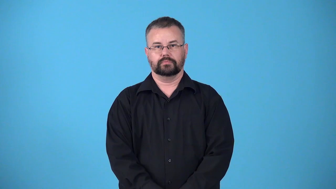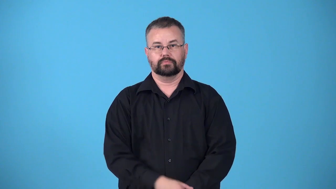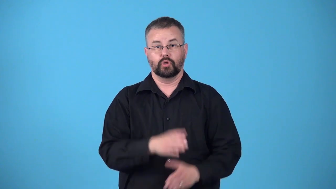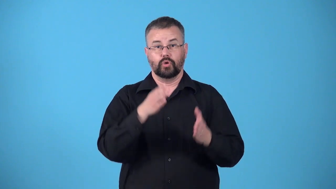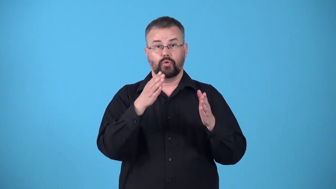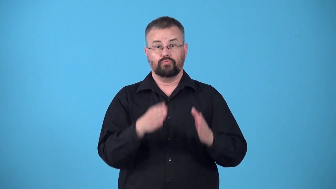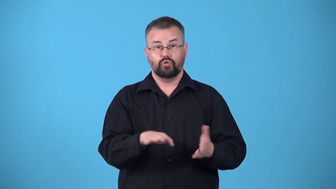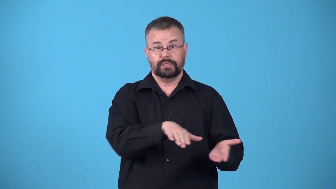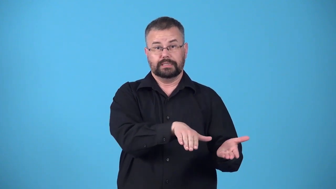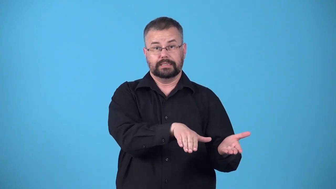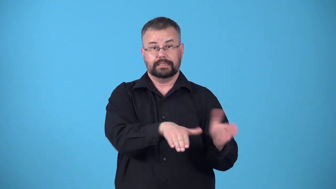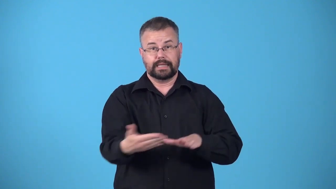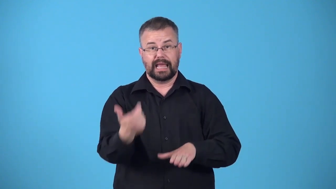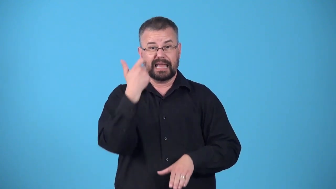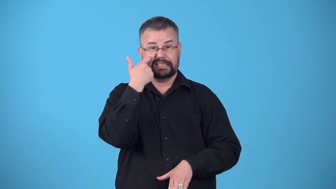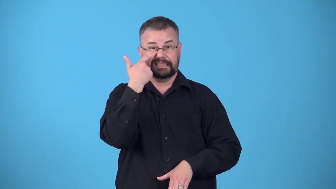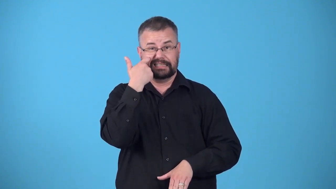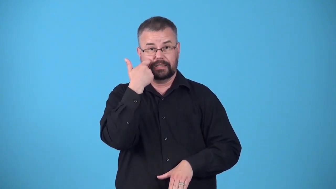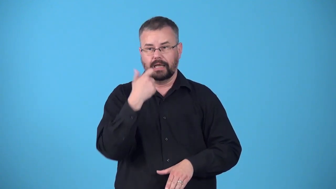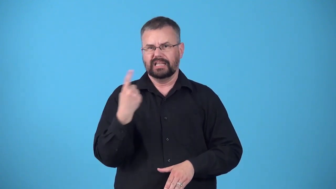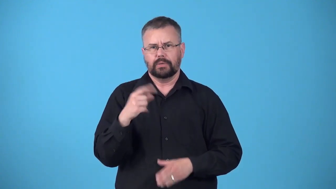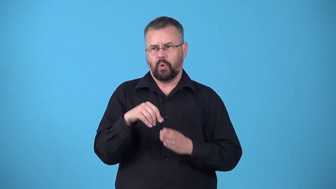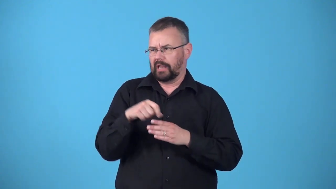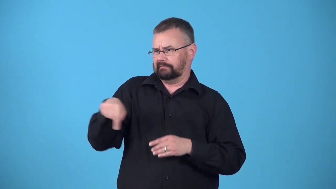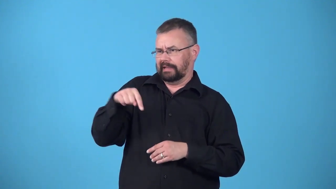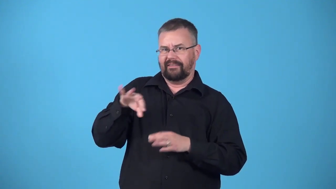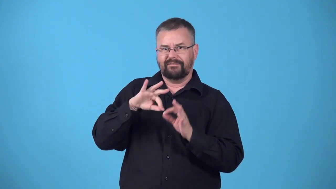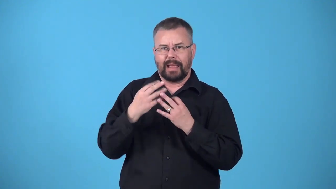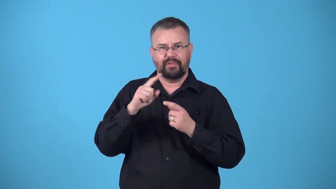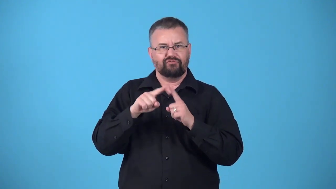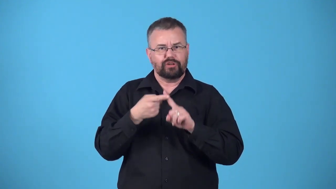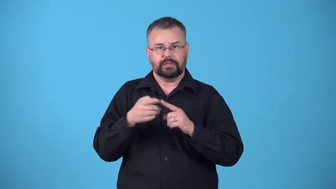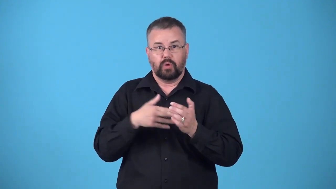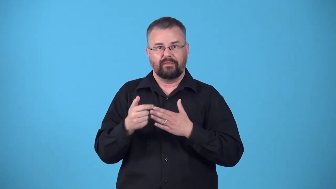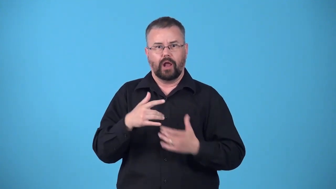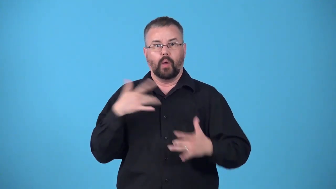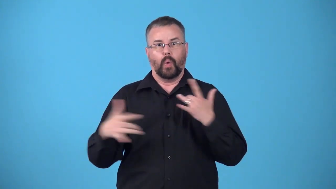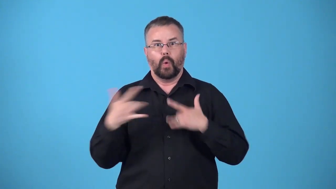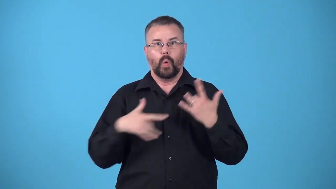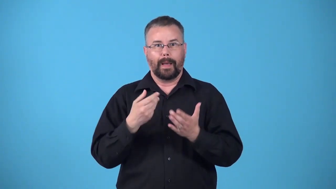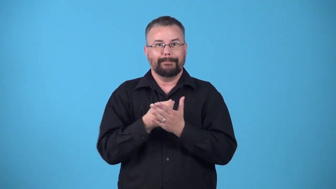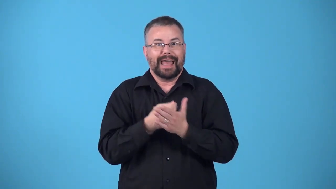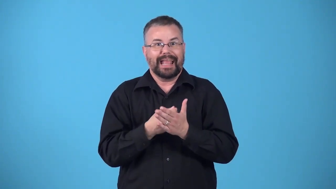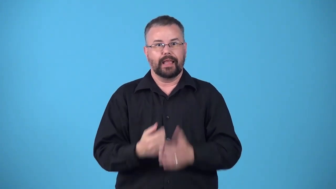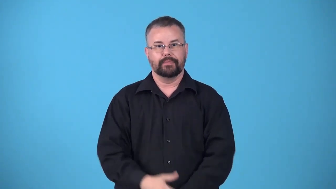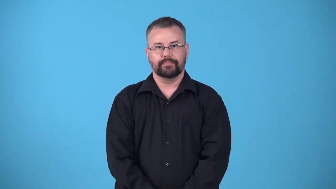body is still warm